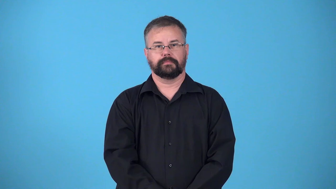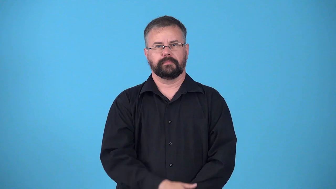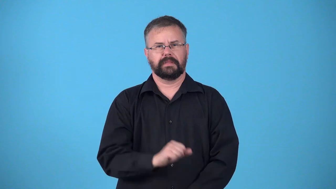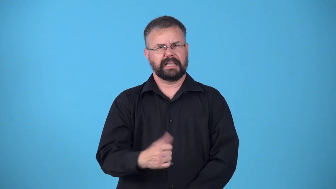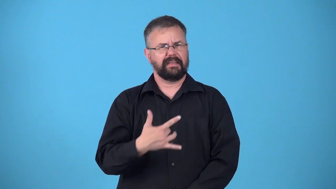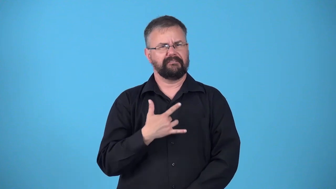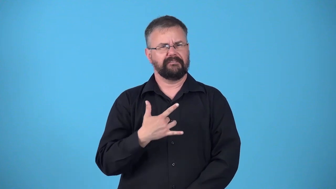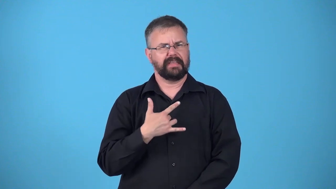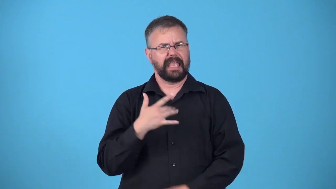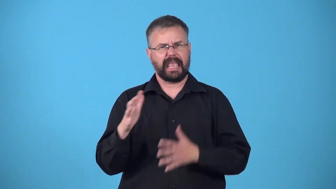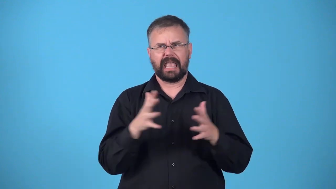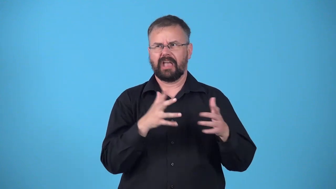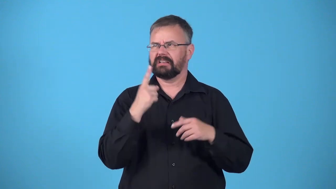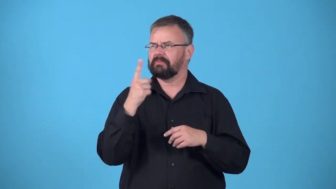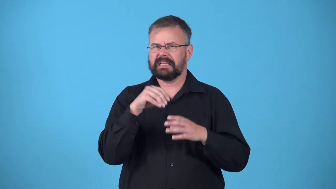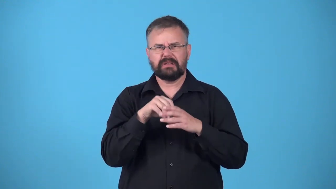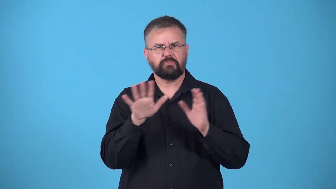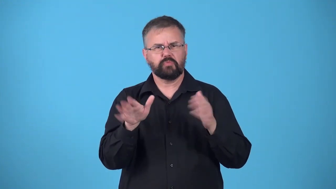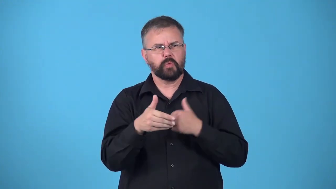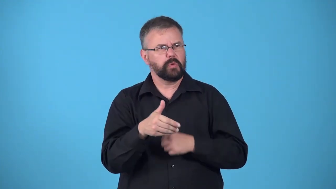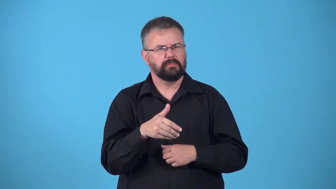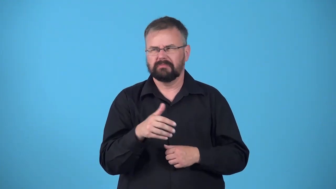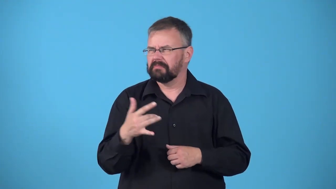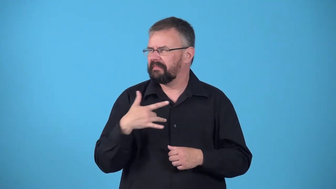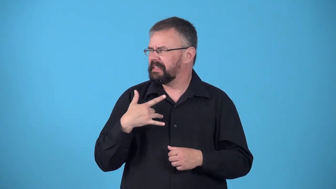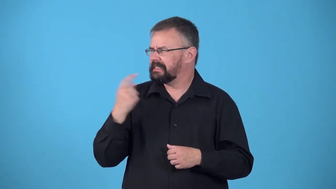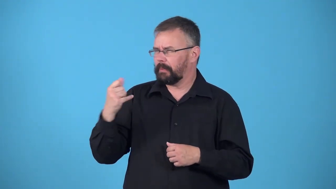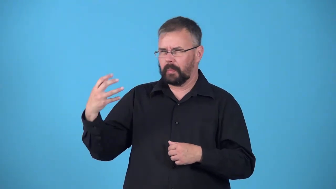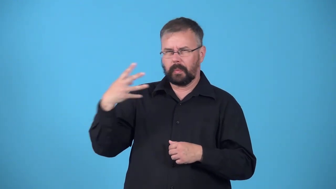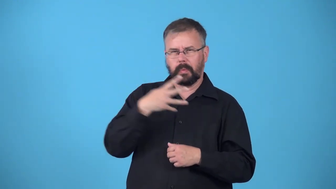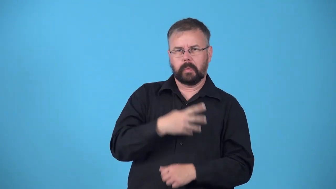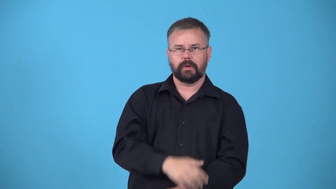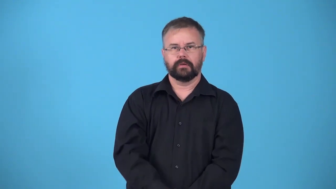draft,draught